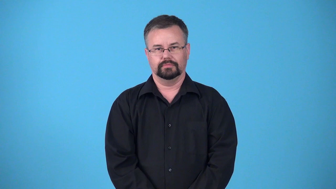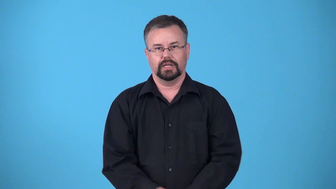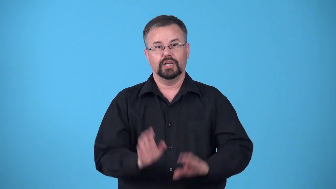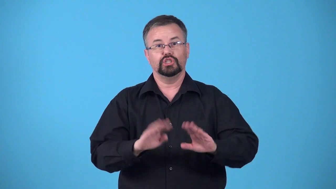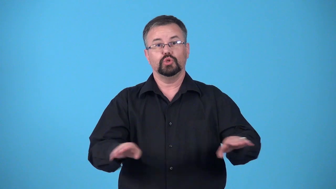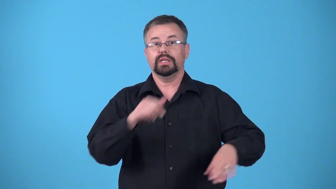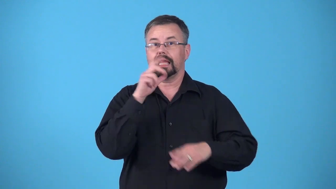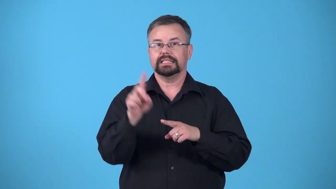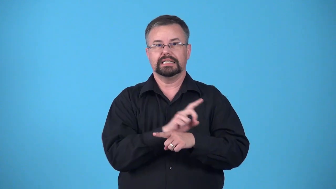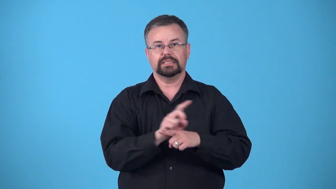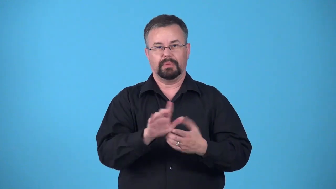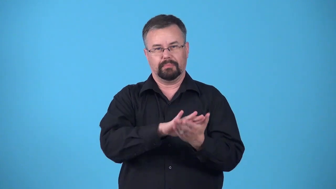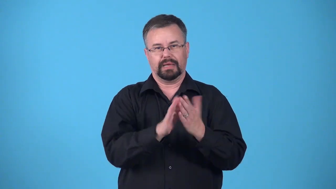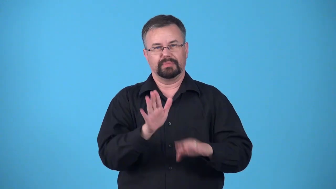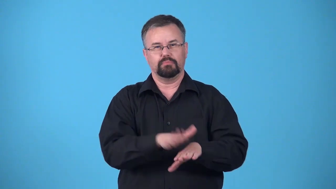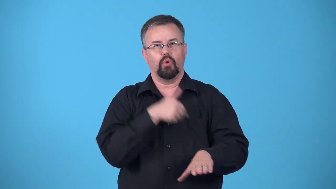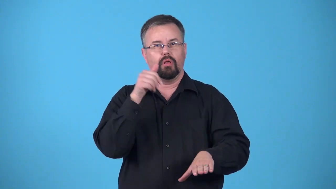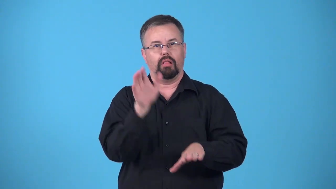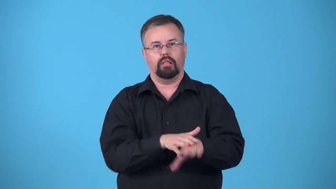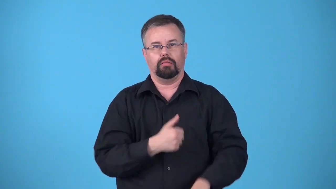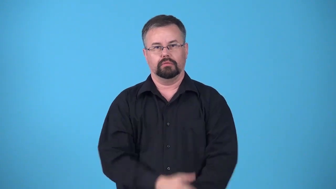spare the rod and spoil the child